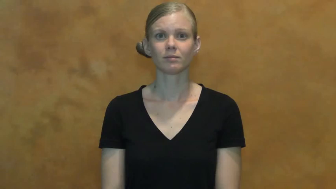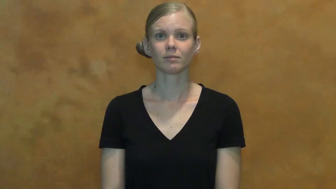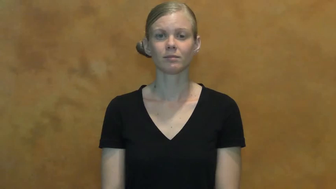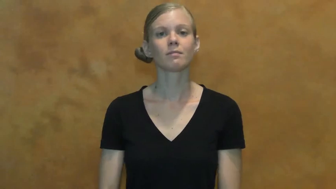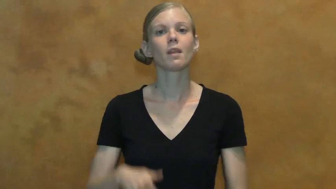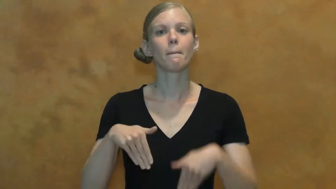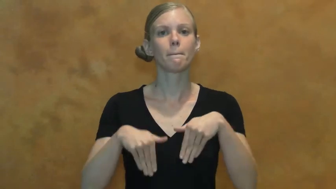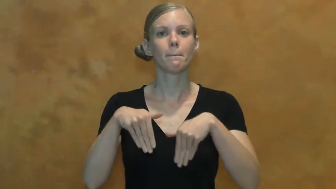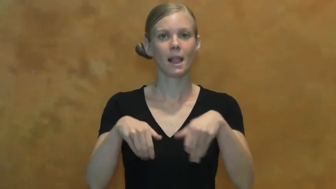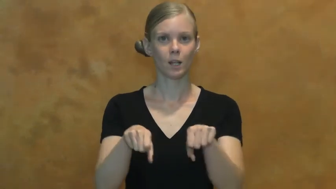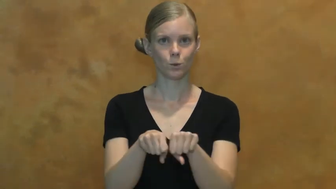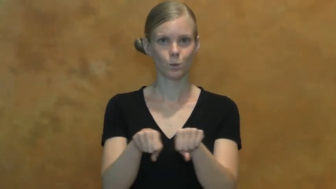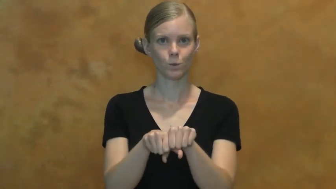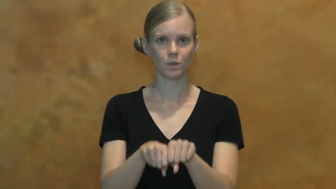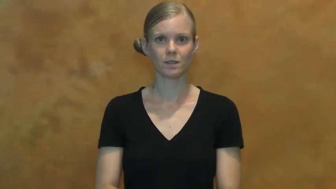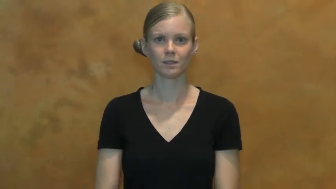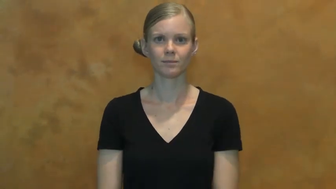ballet shoes